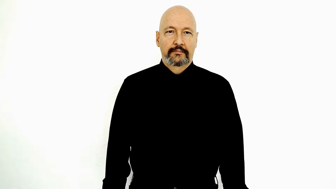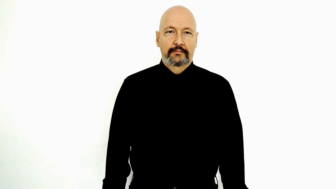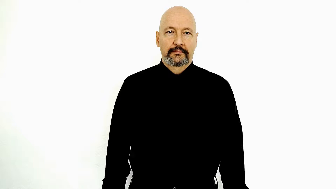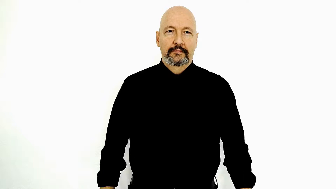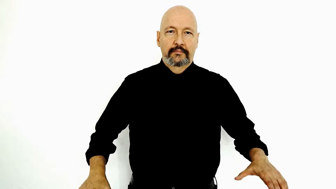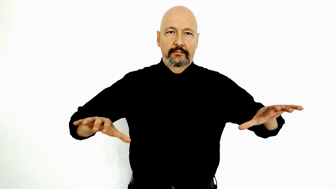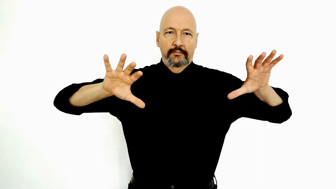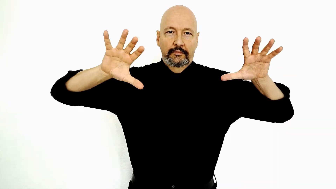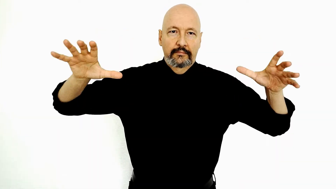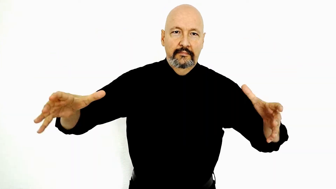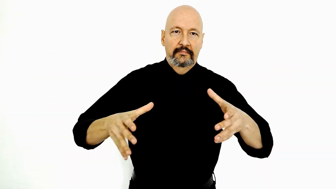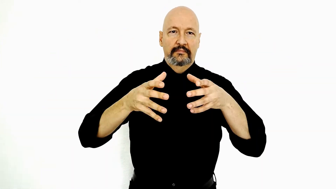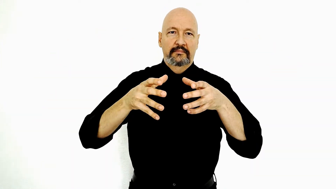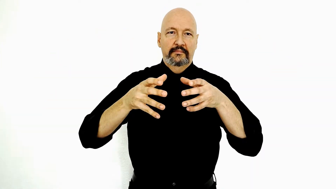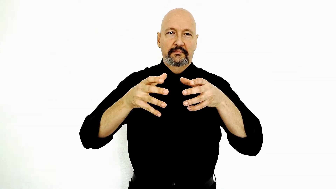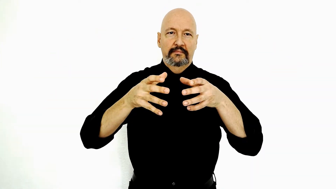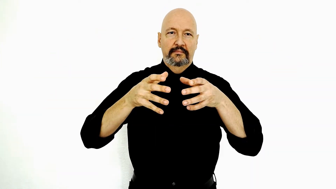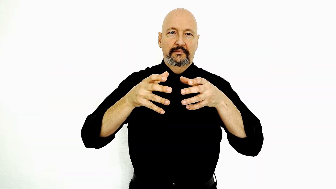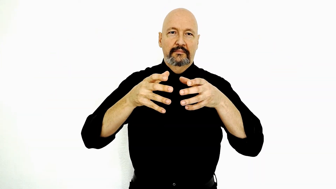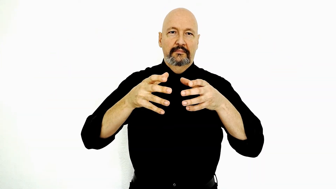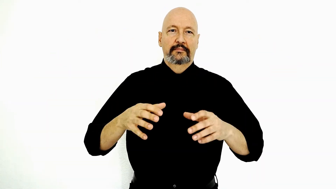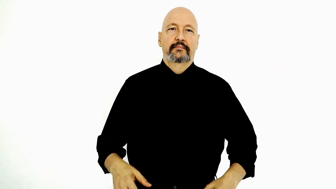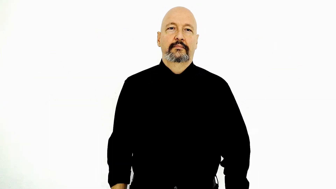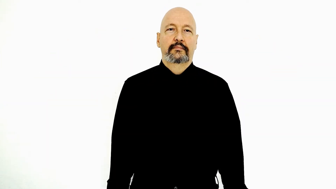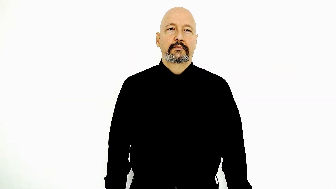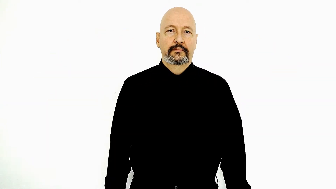COALESCE-[gather-together / huddle up]